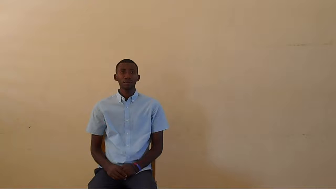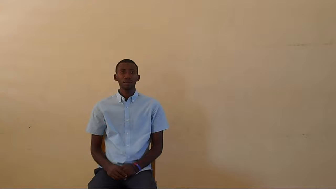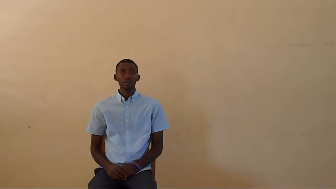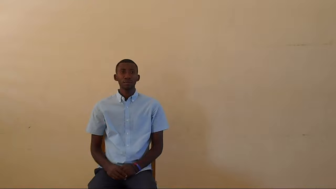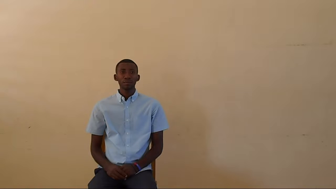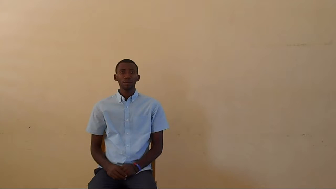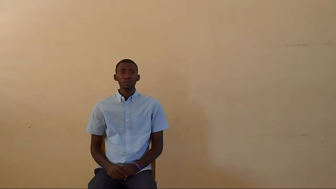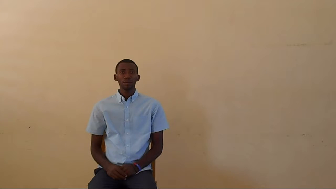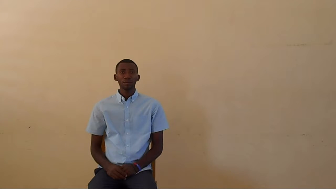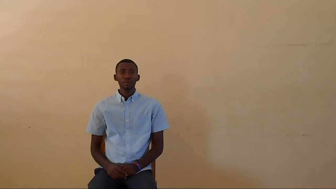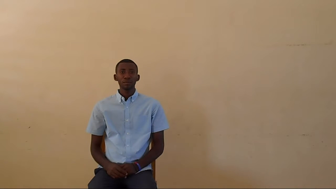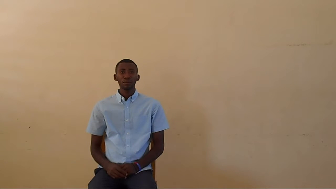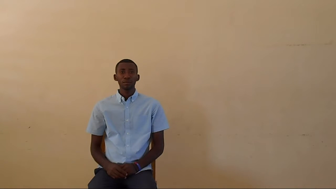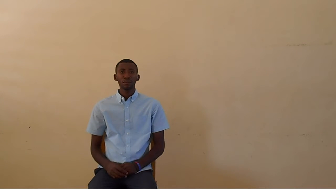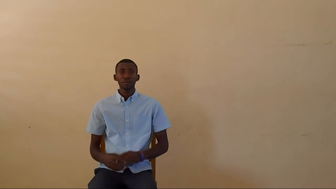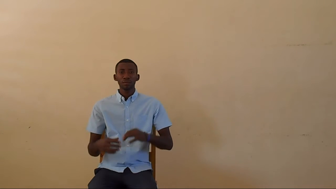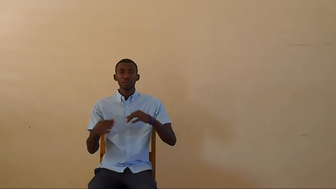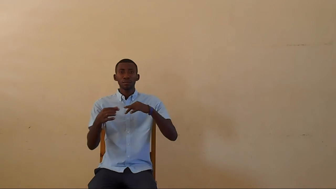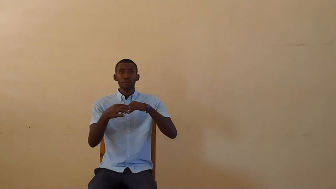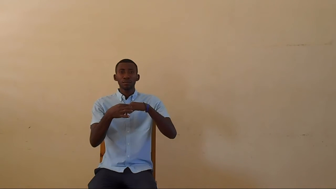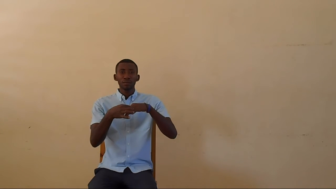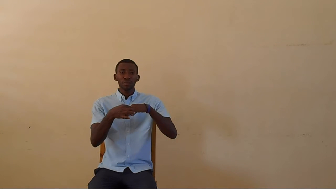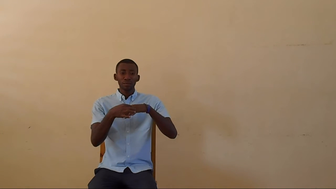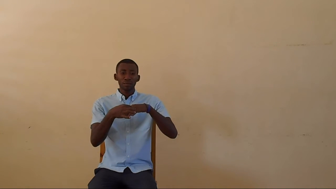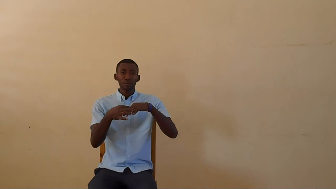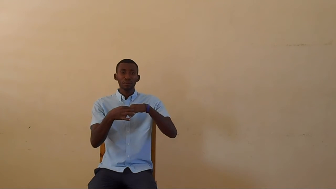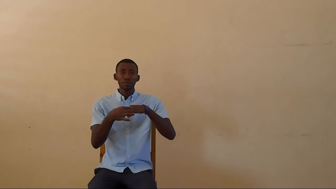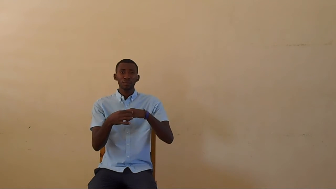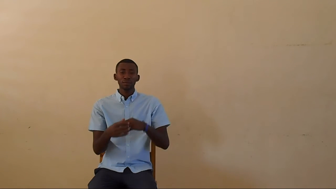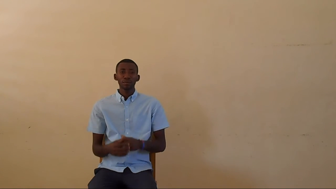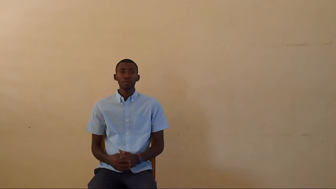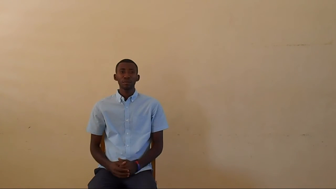ring